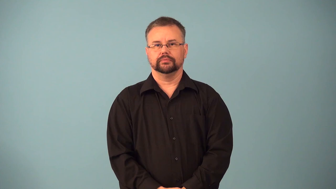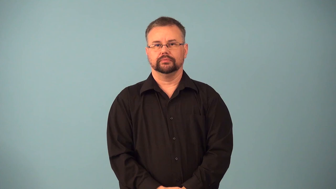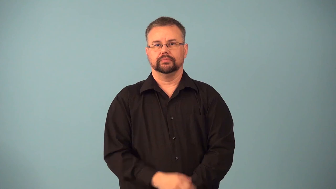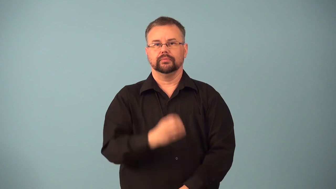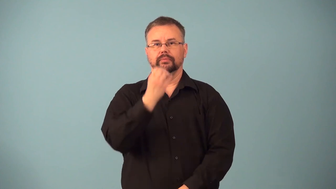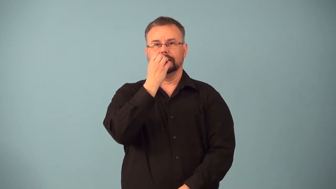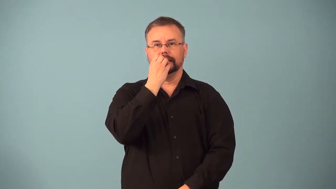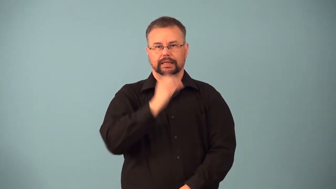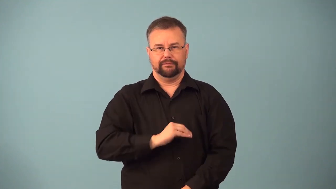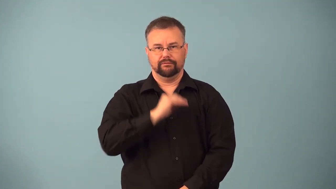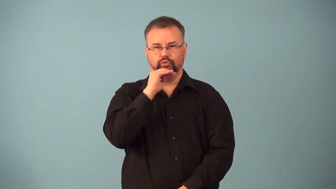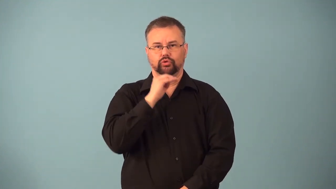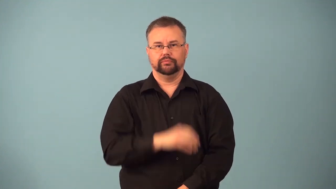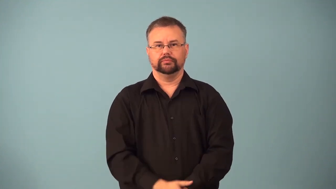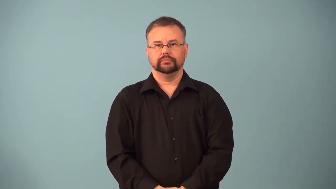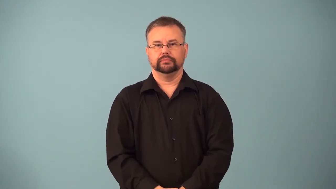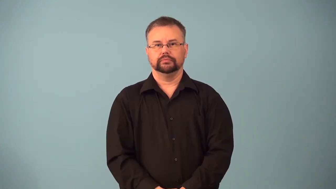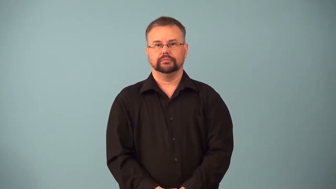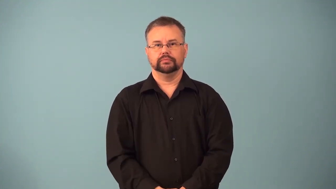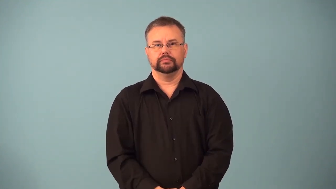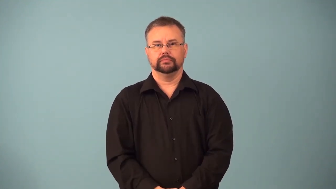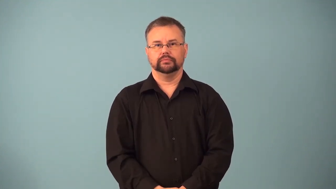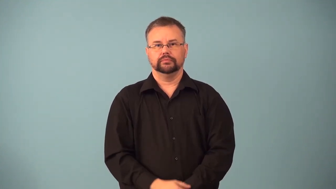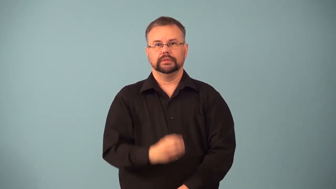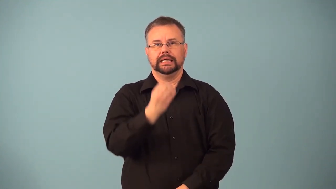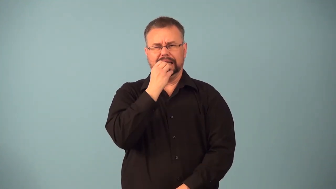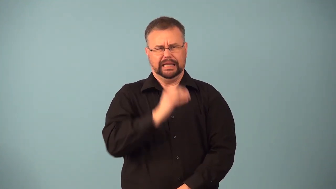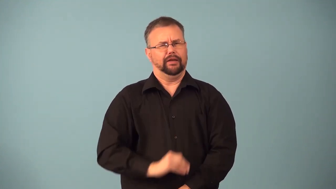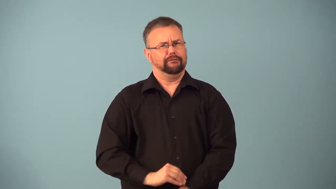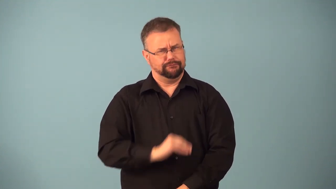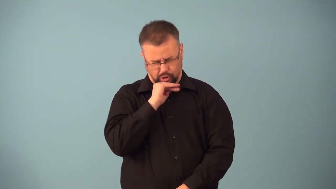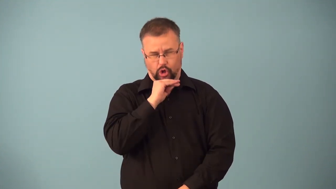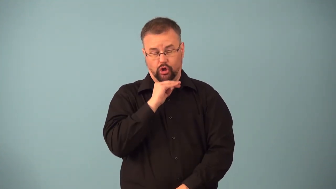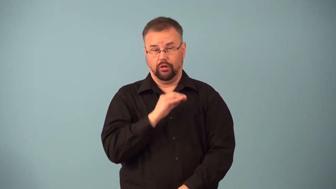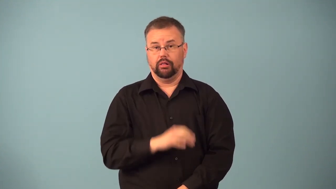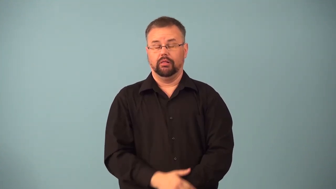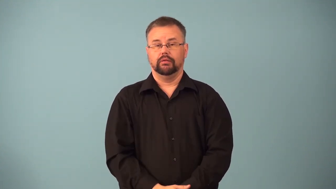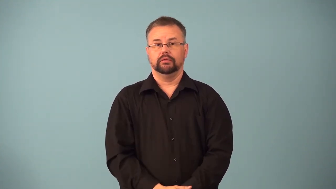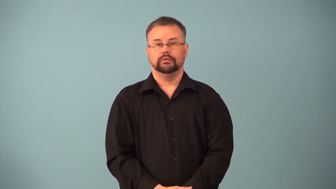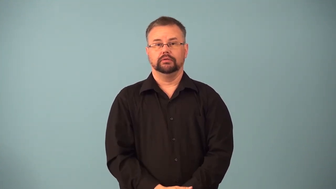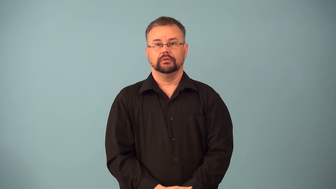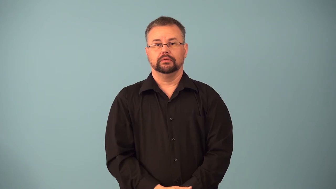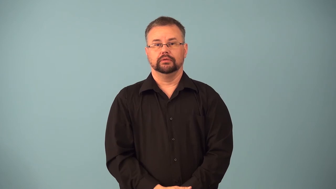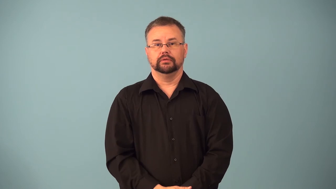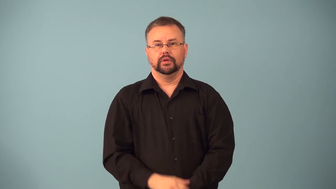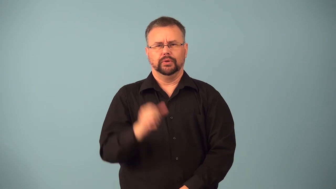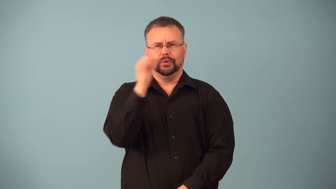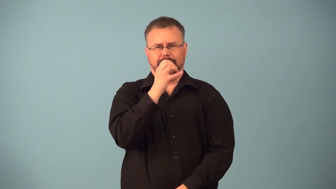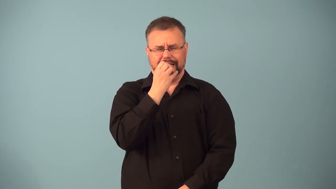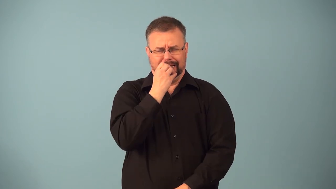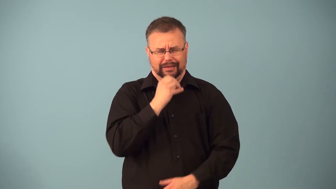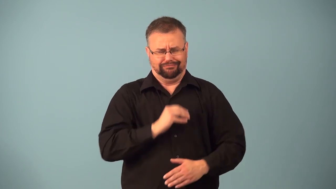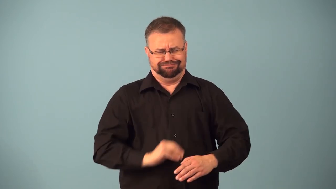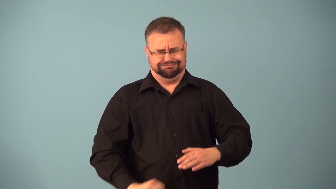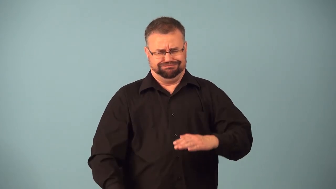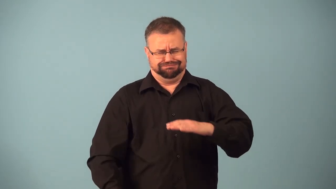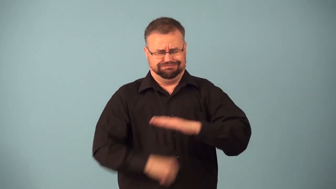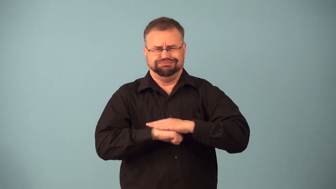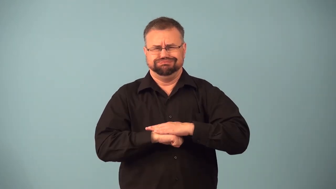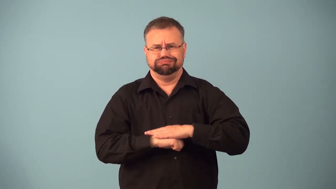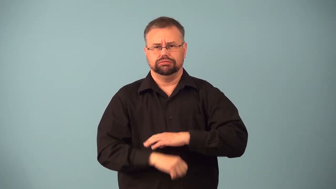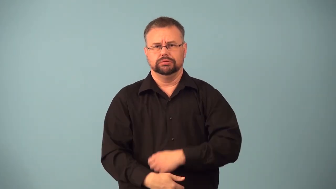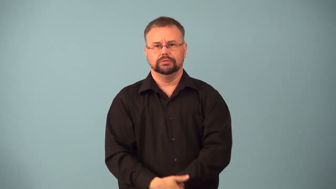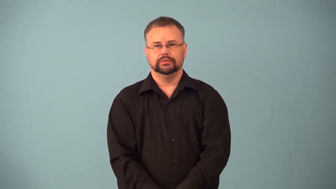full,fuller,fullest